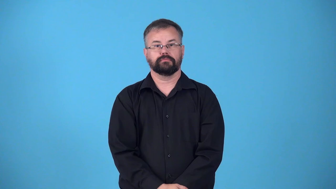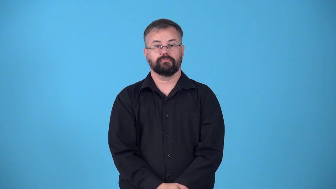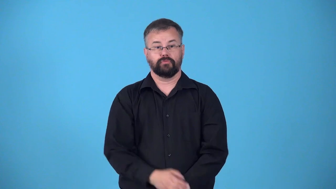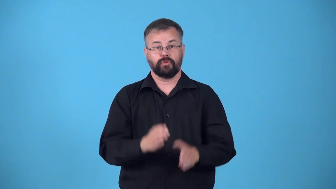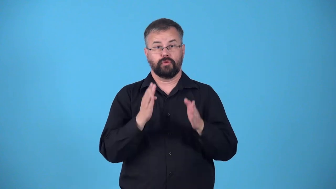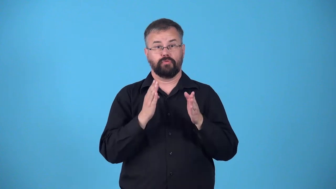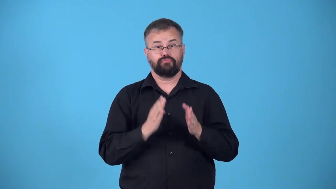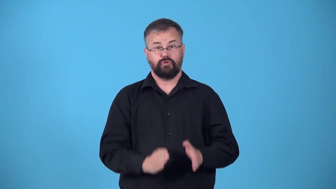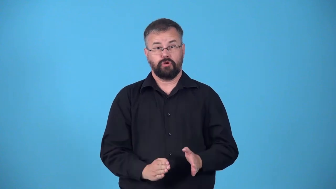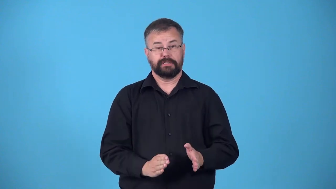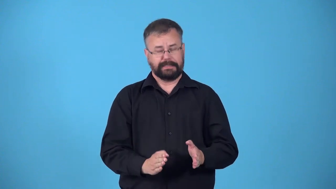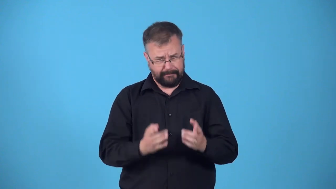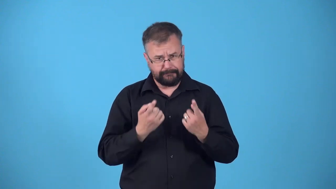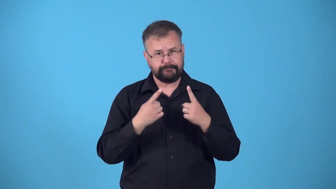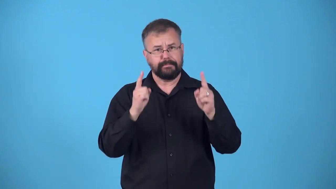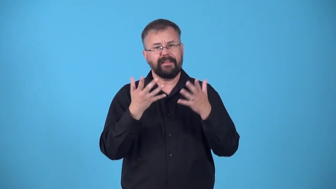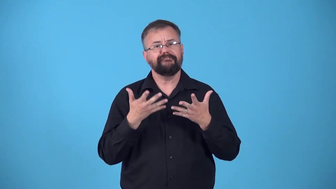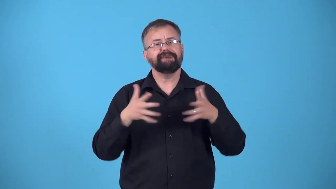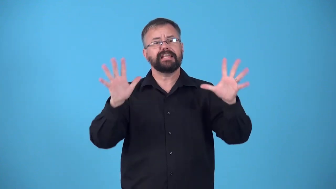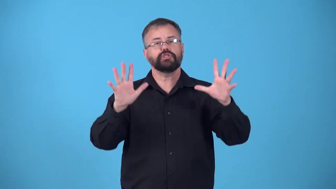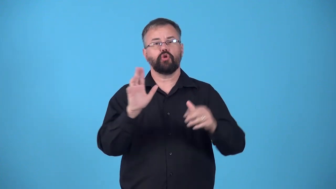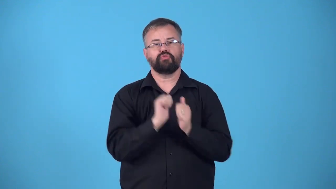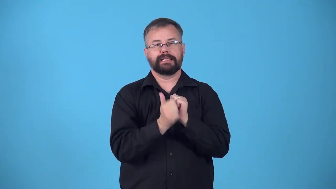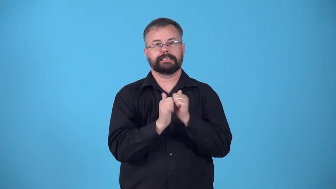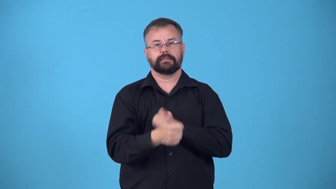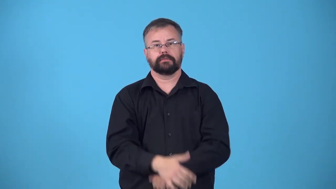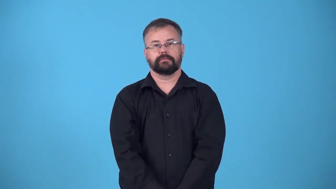finisher